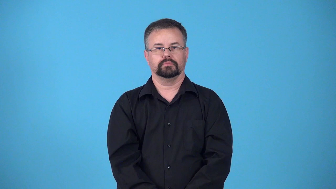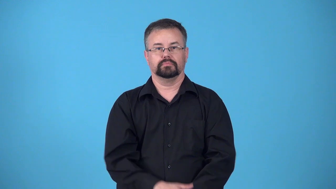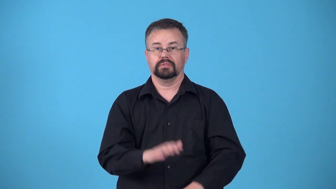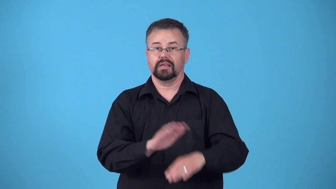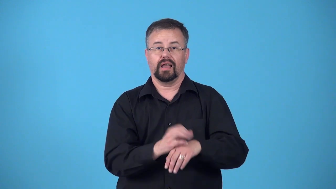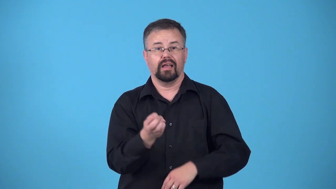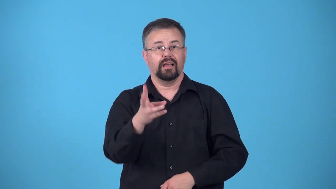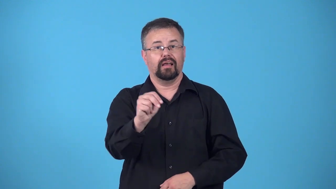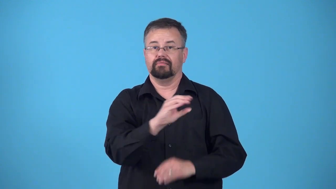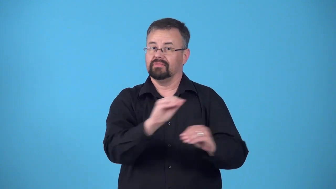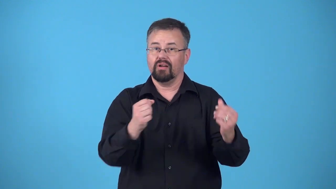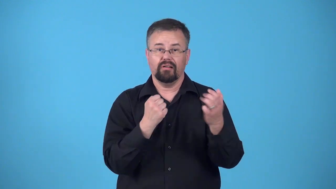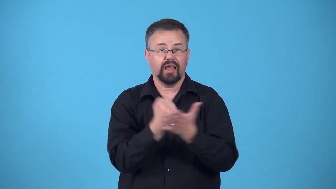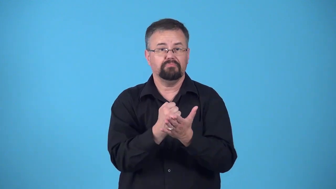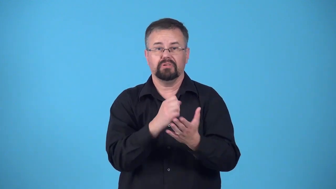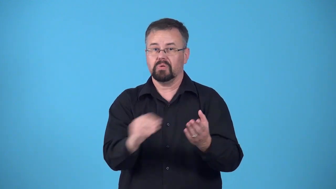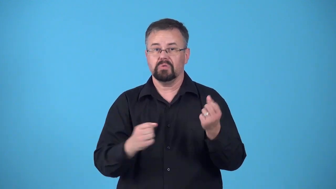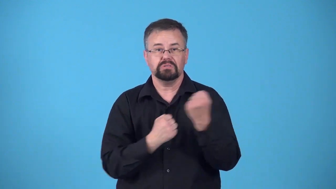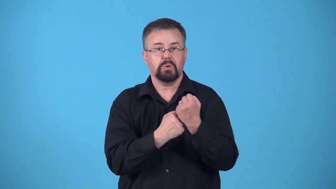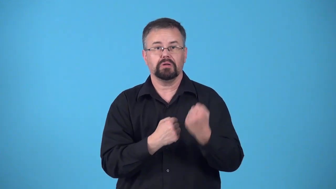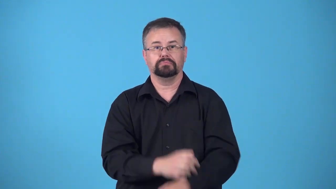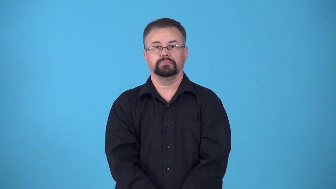twisting in the wind